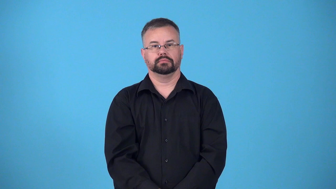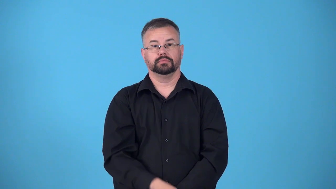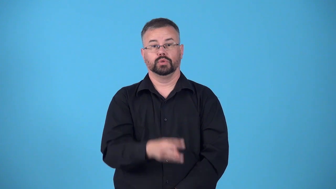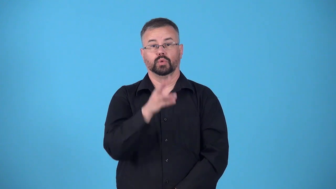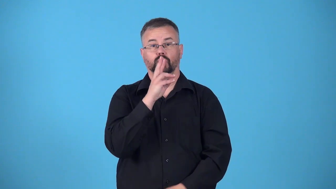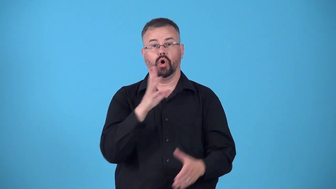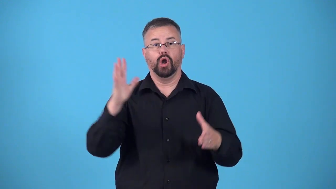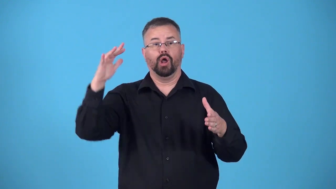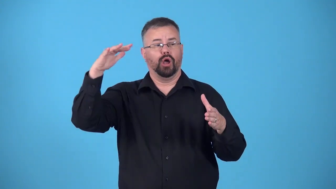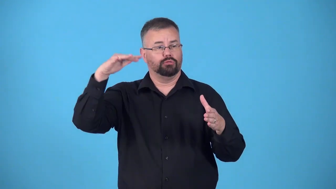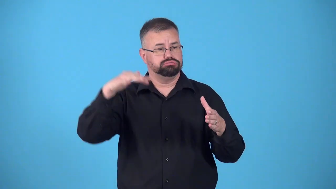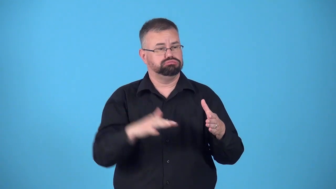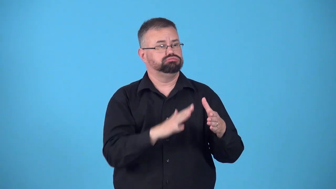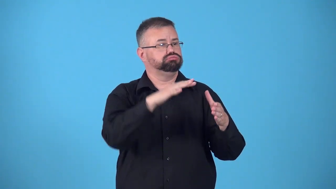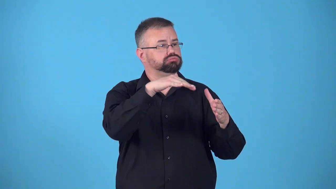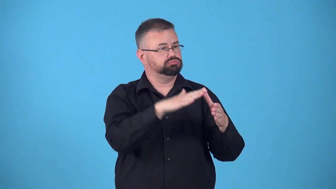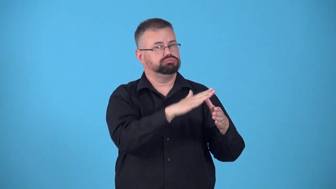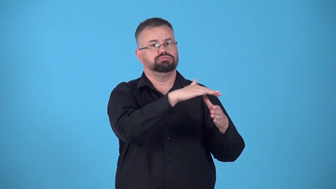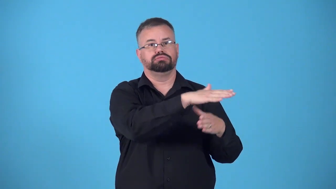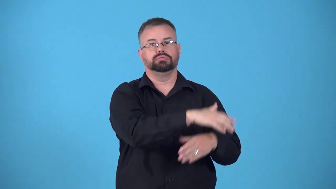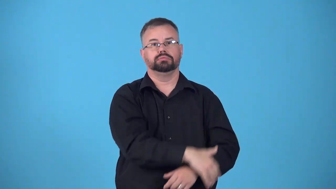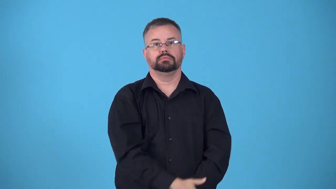roll in-tide